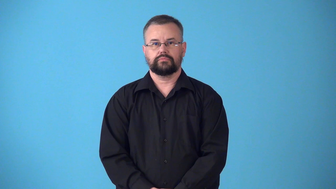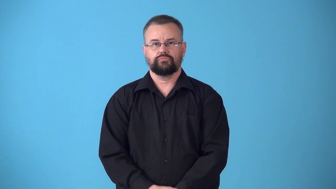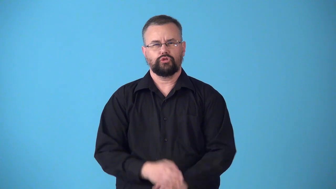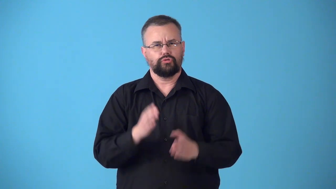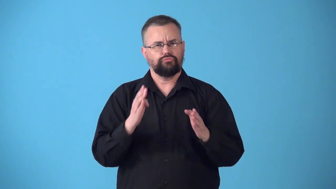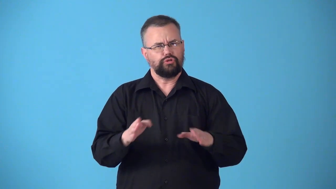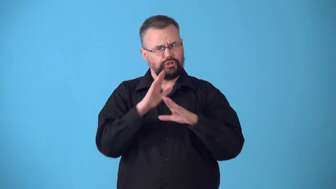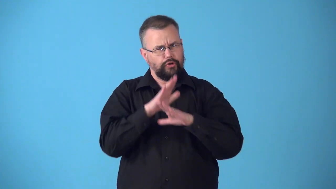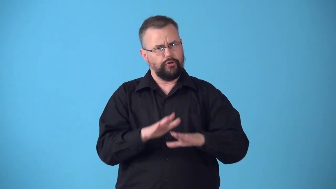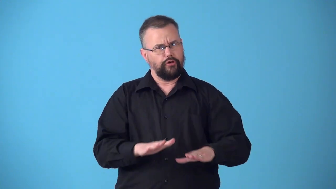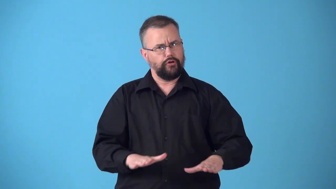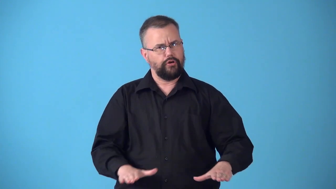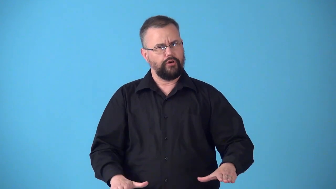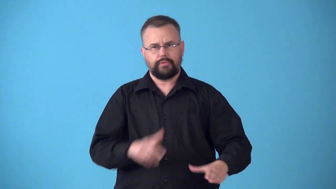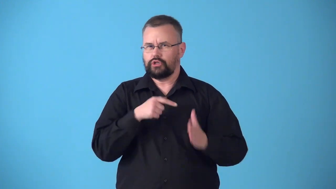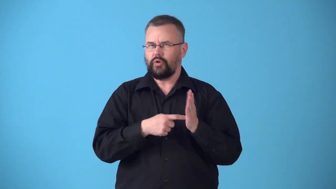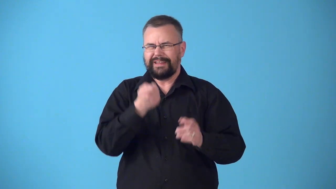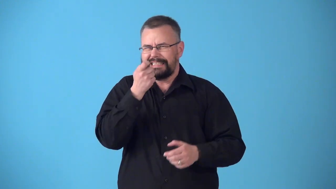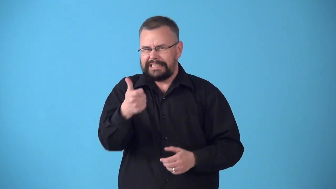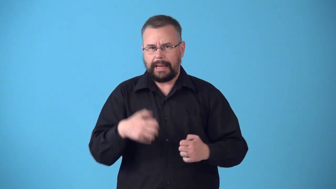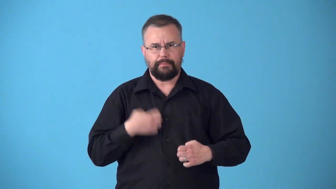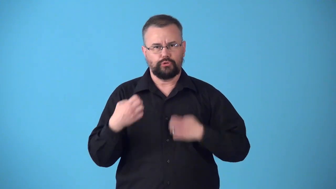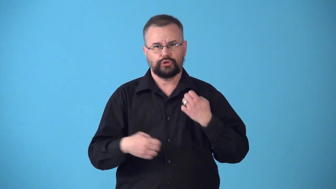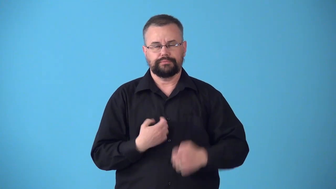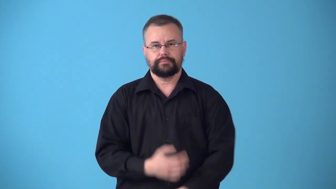stolid,stoic